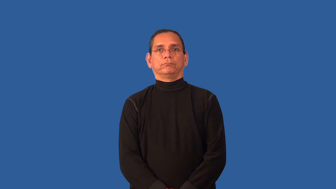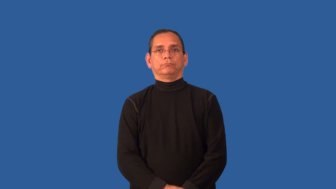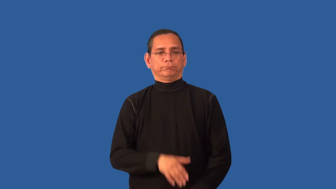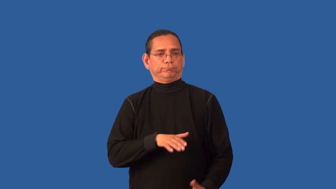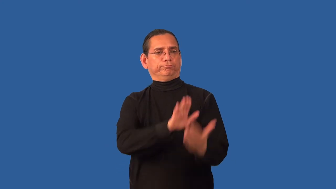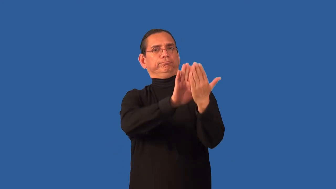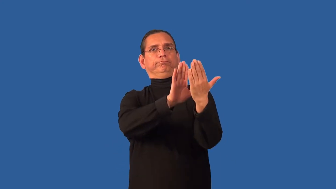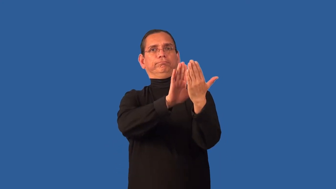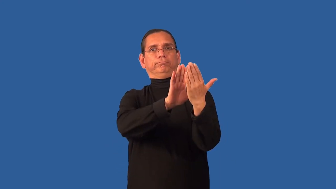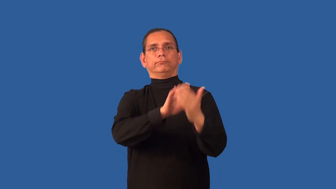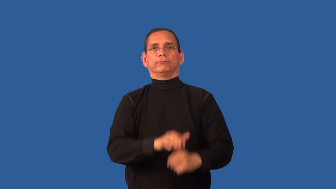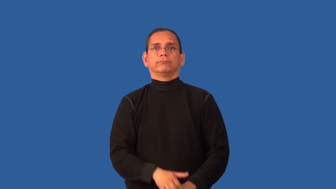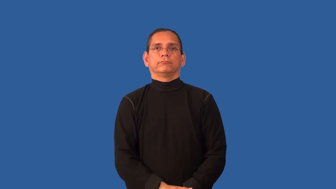address-deal with